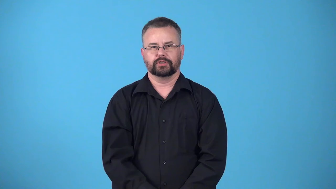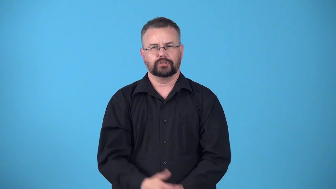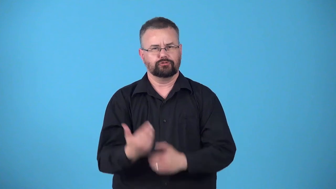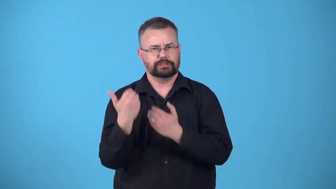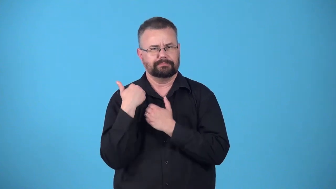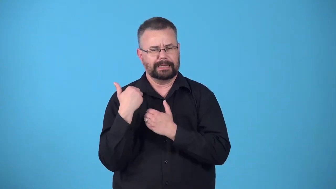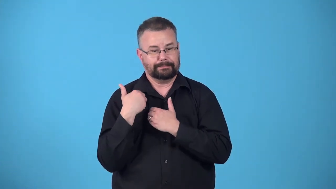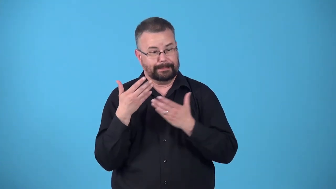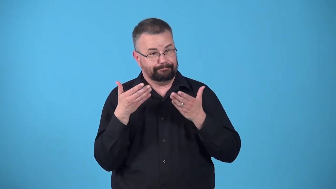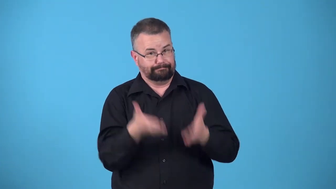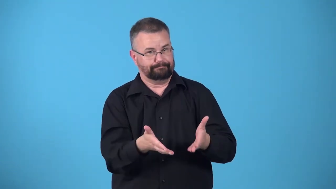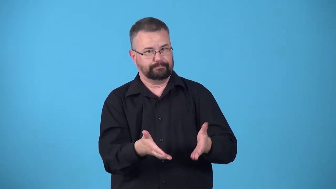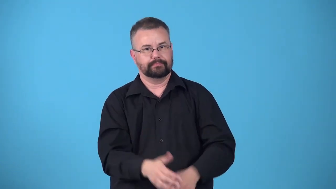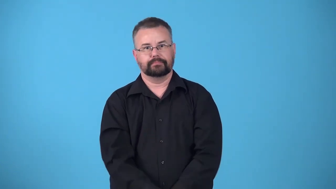buck stops here